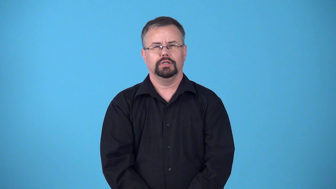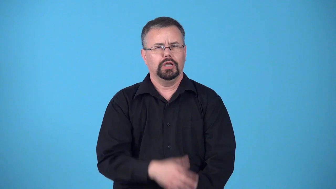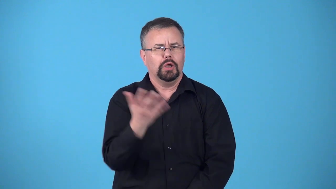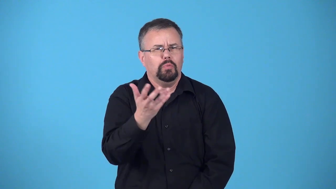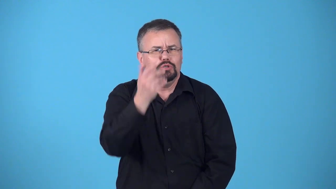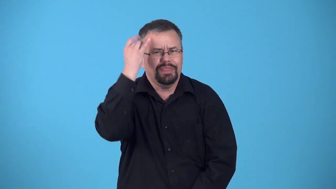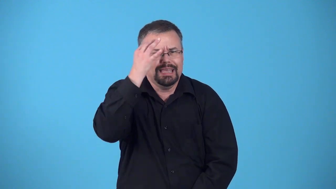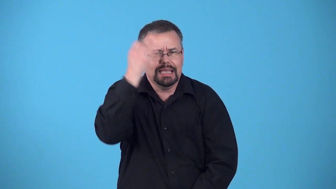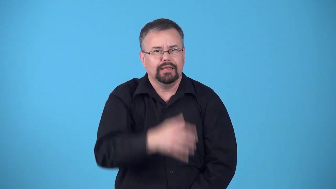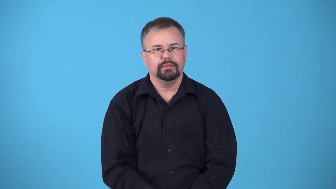a penny for your thoughts